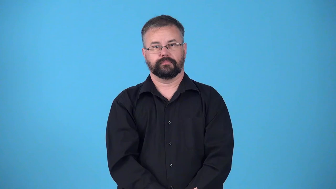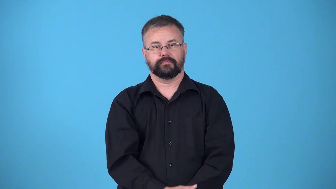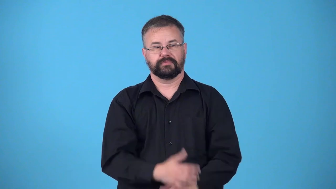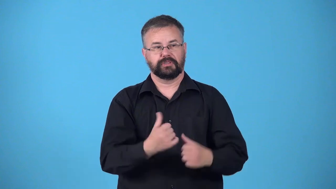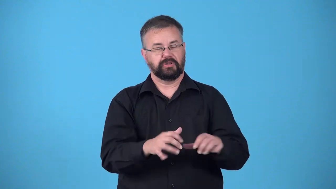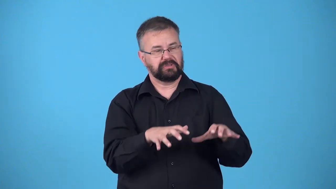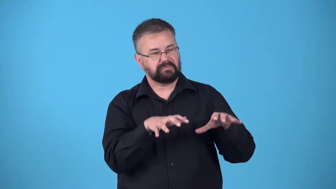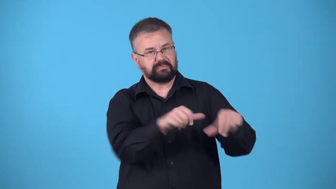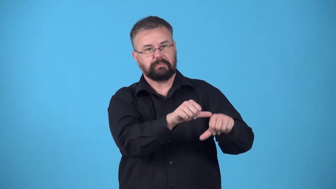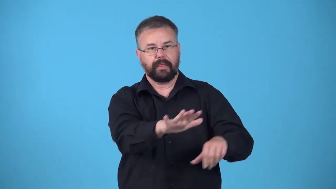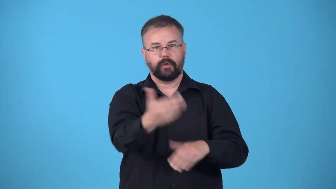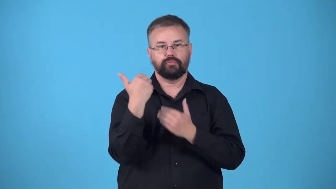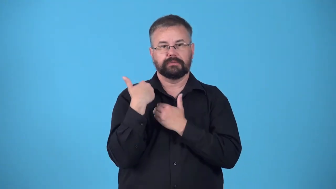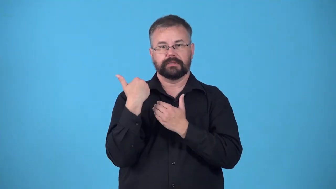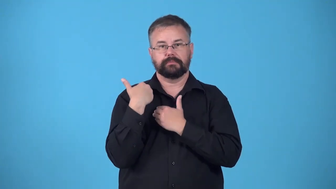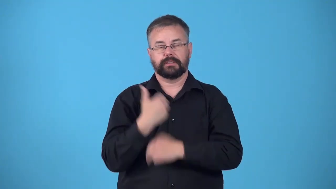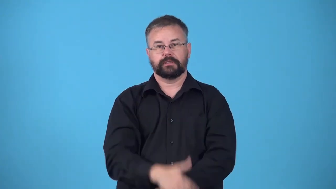crowd in on